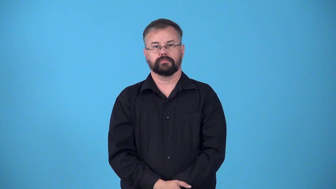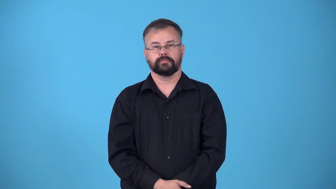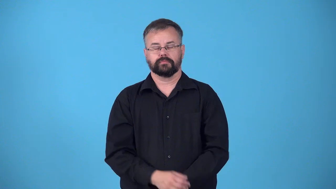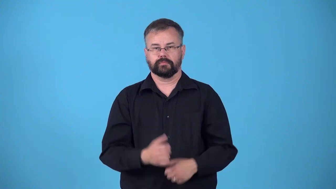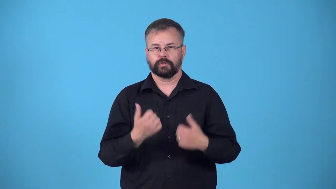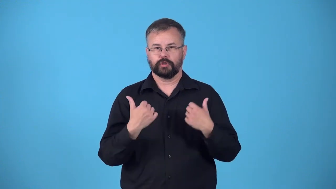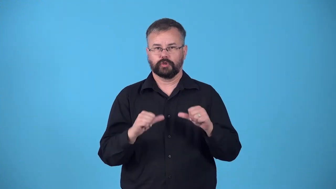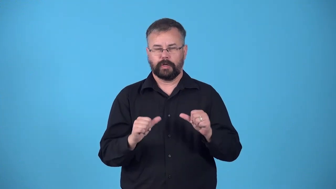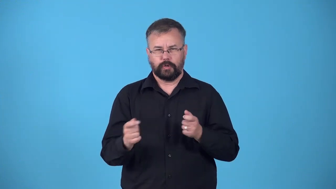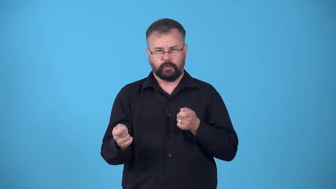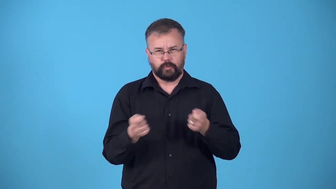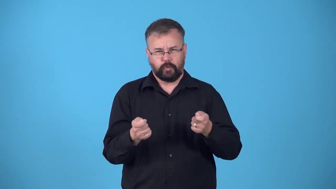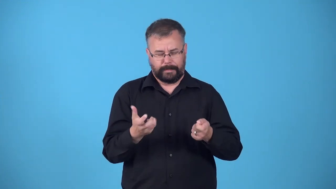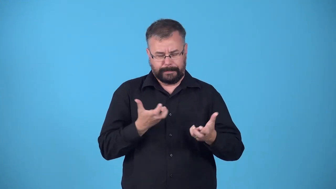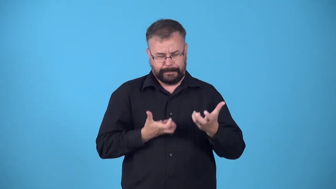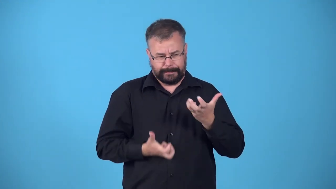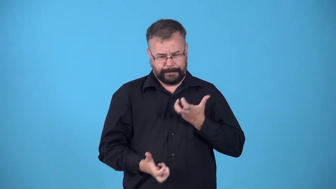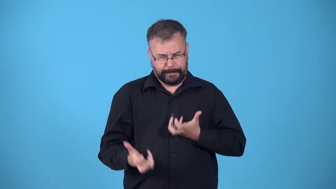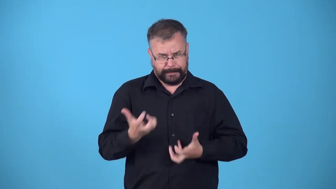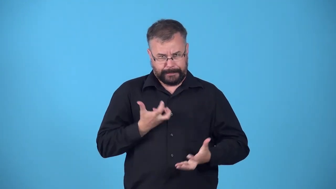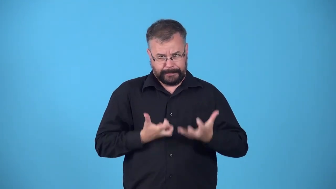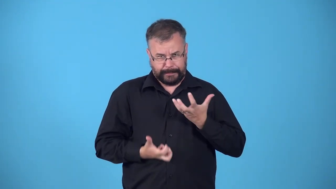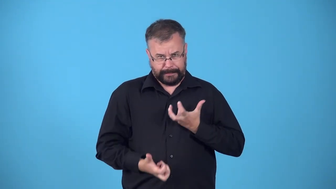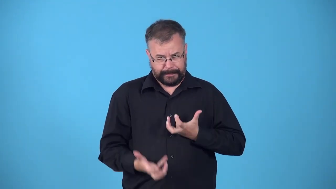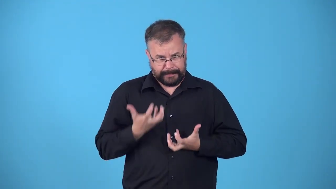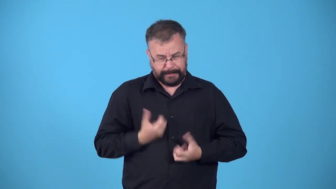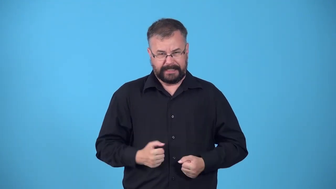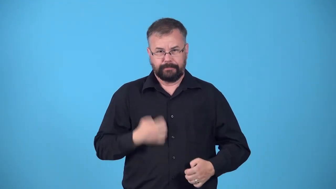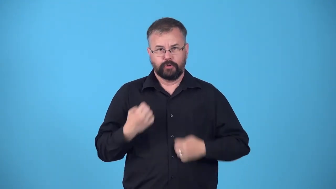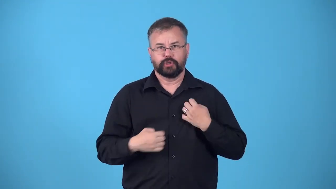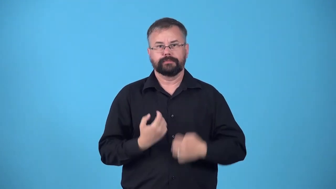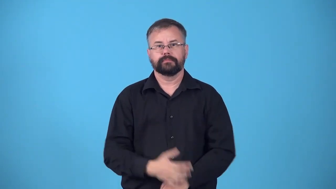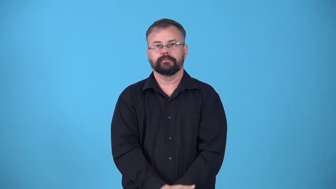fight back